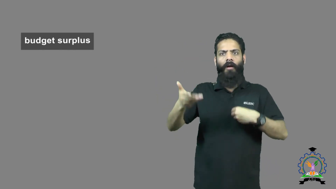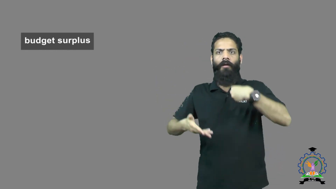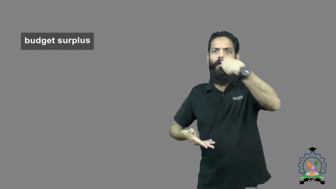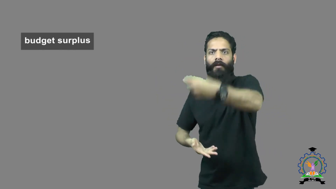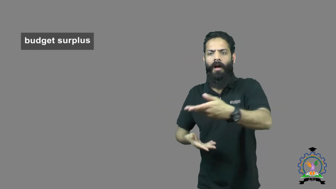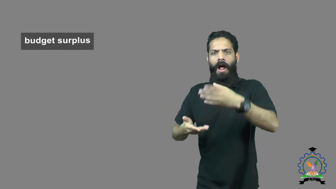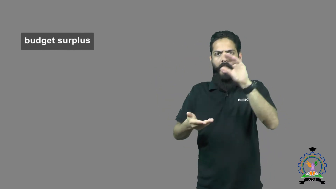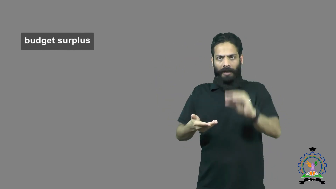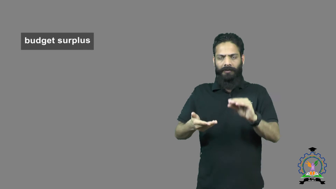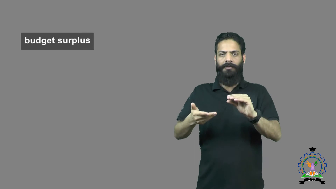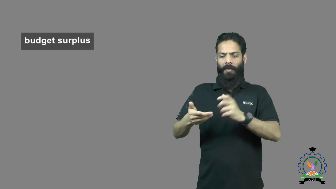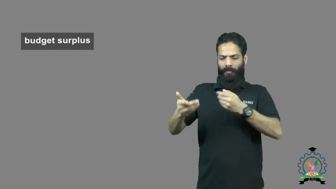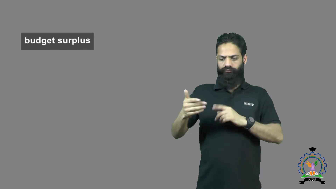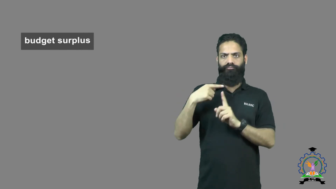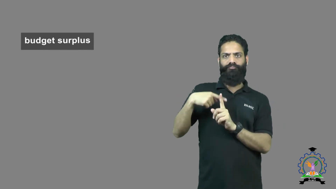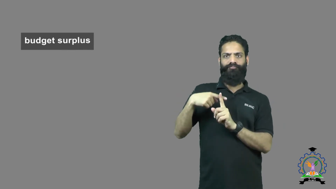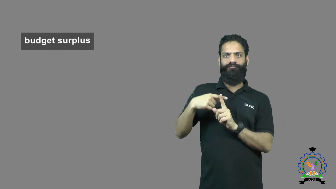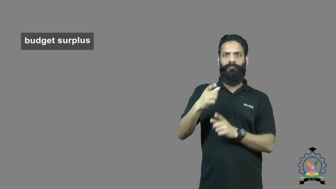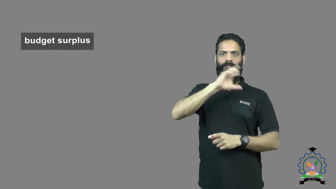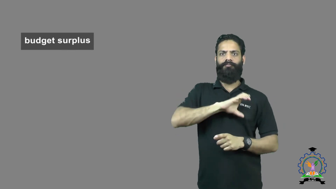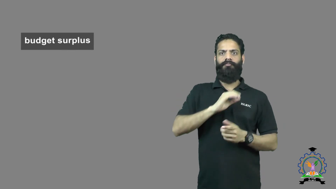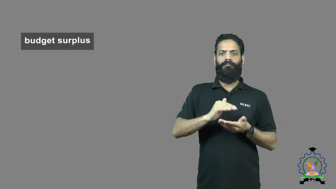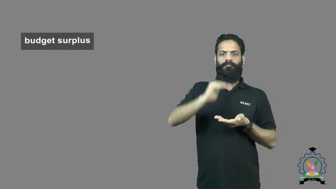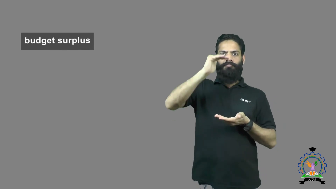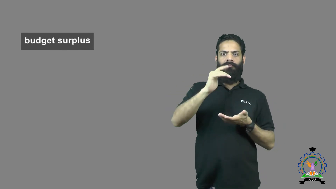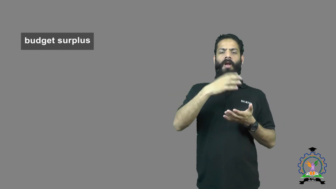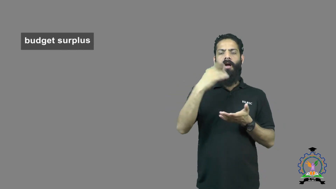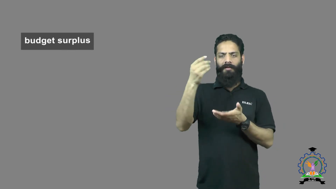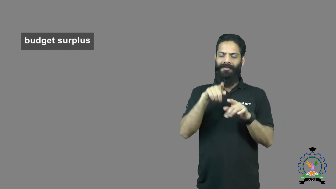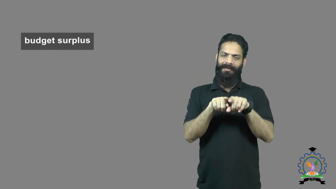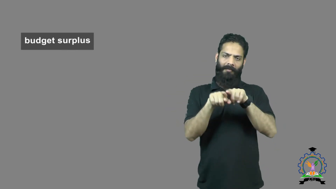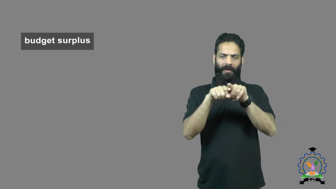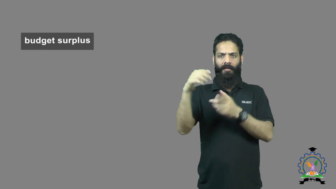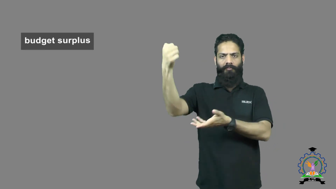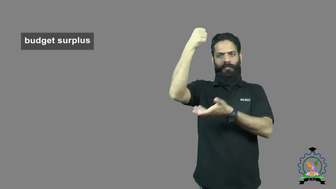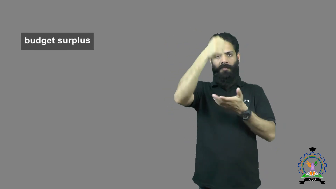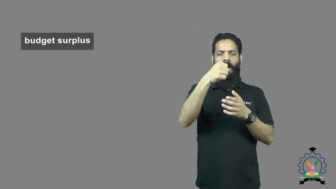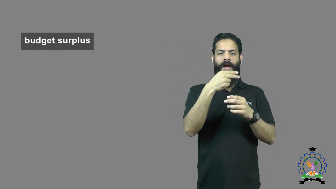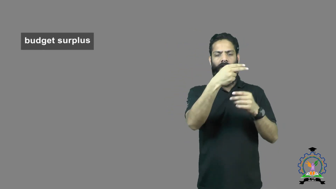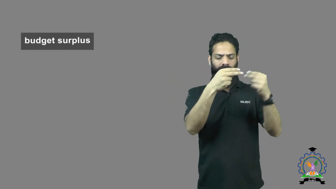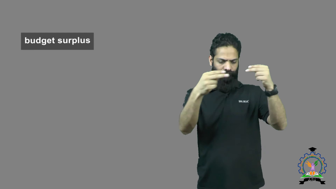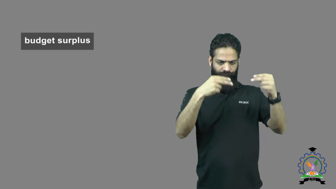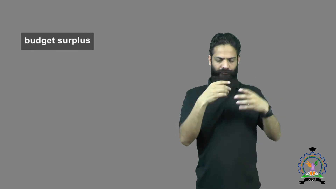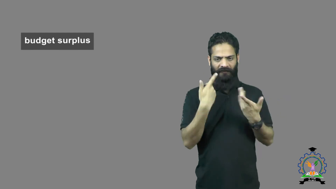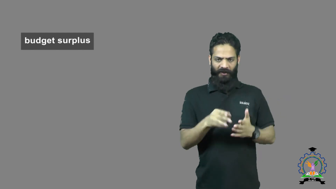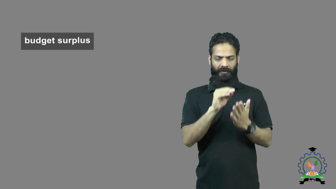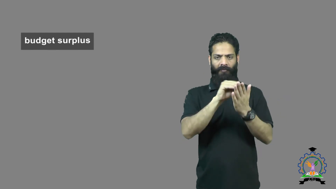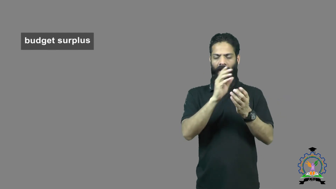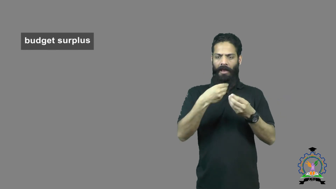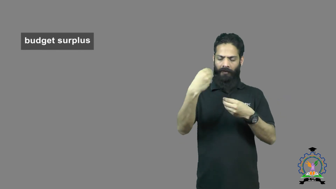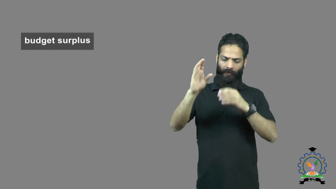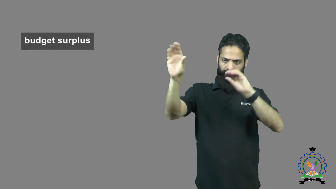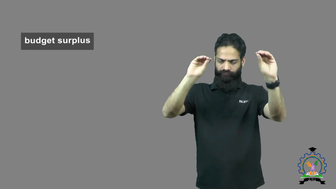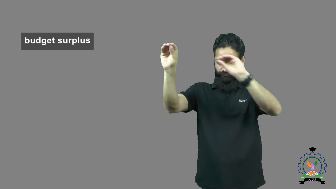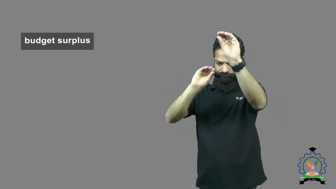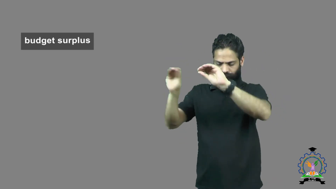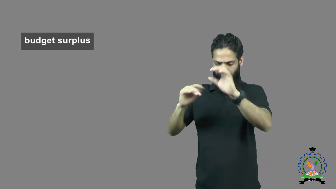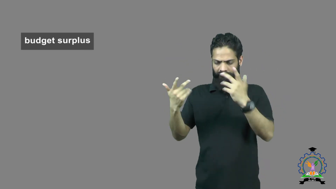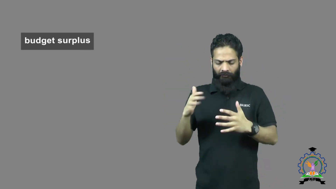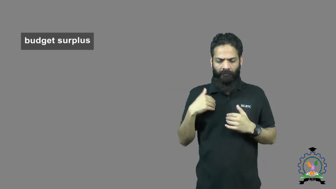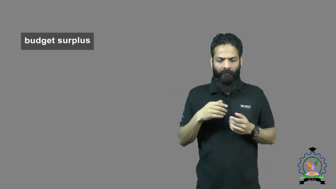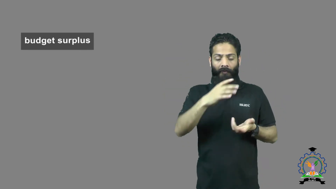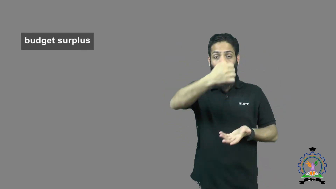budget surplus